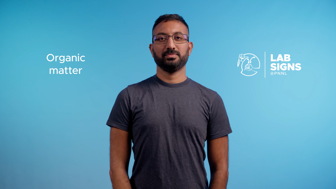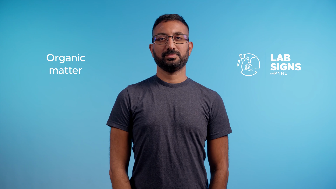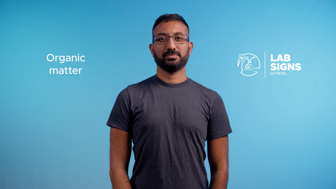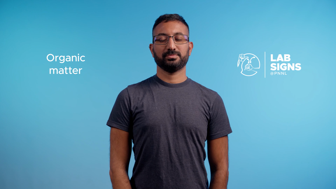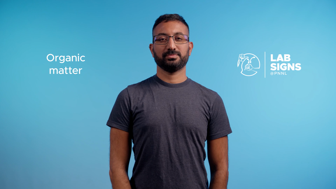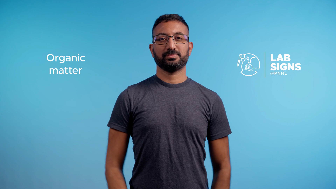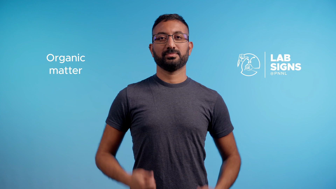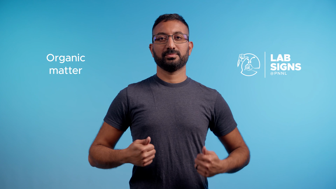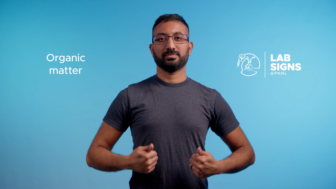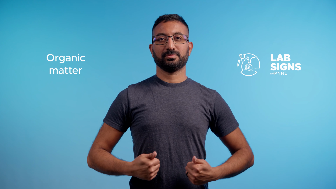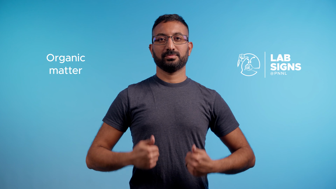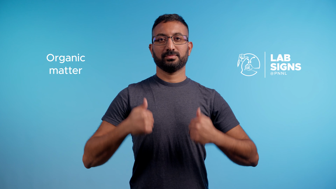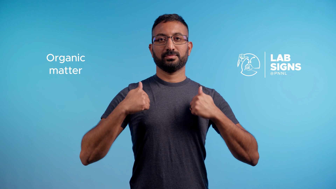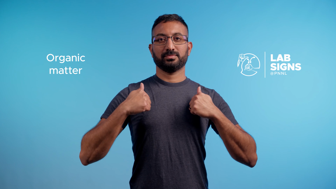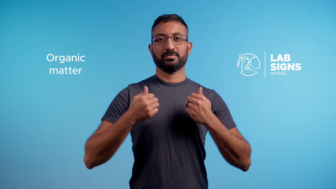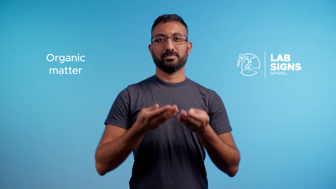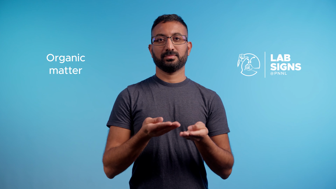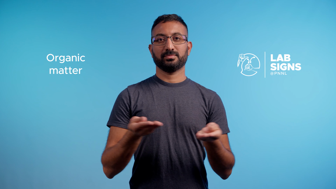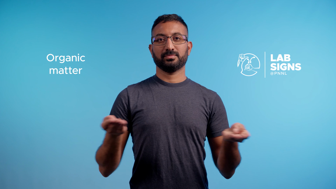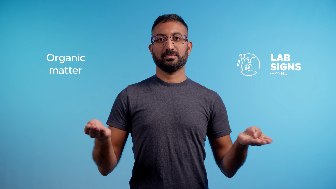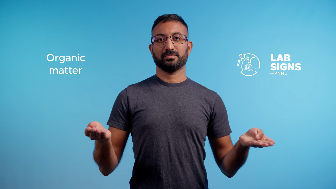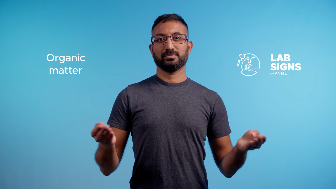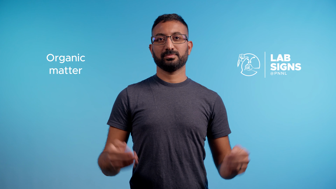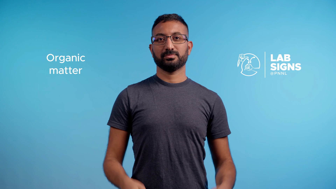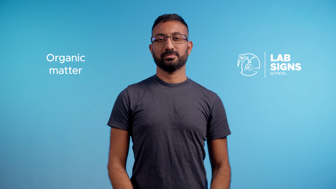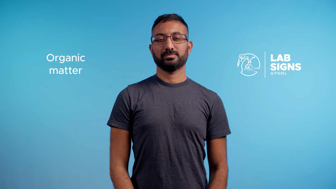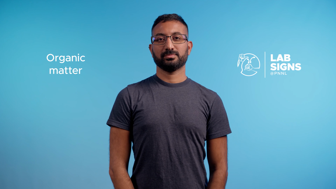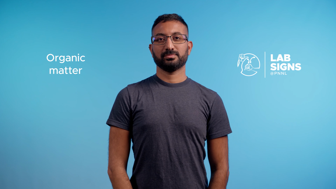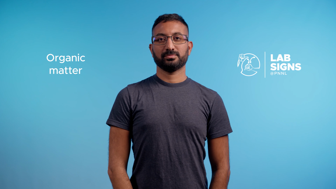organic matter